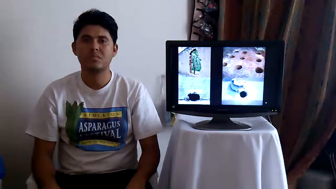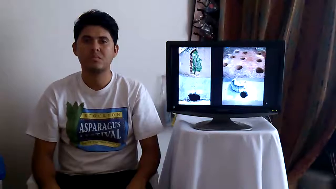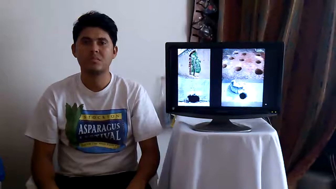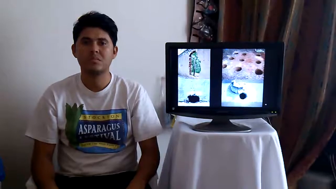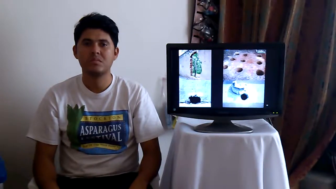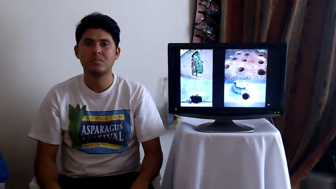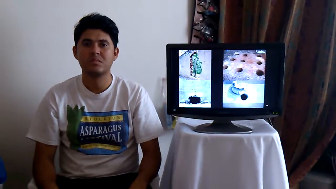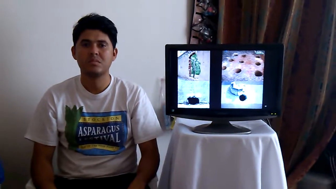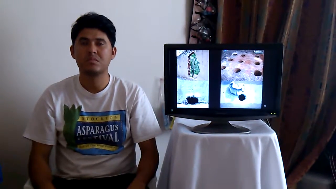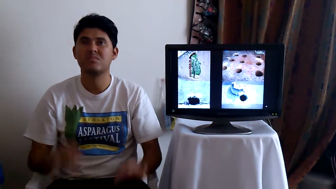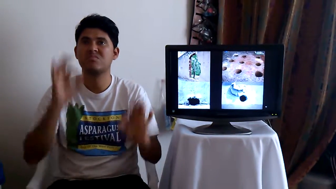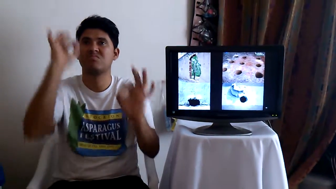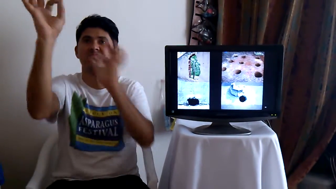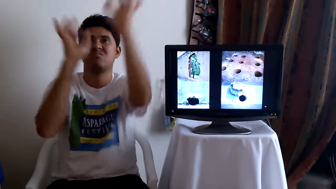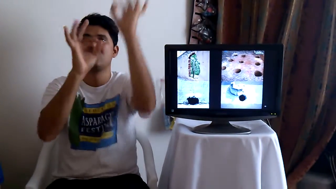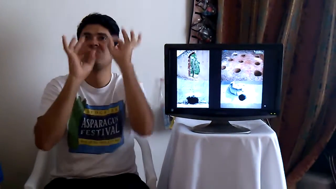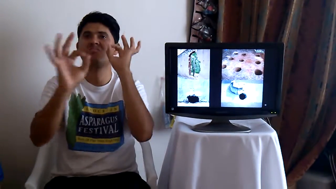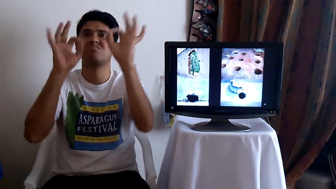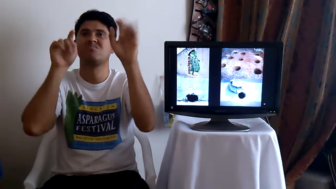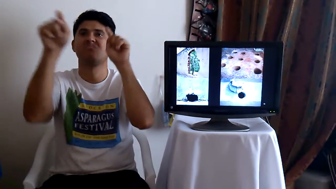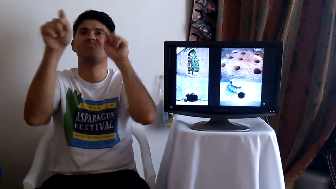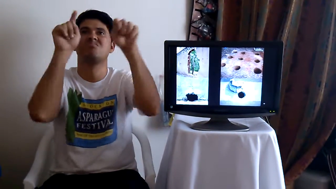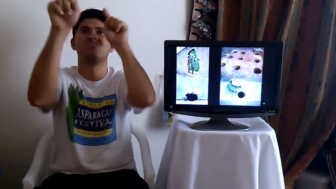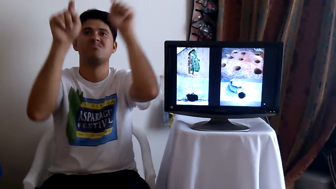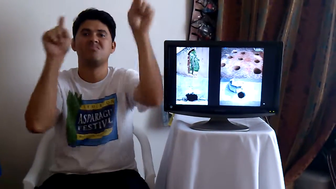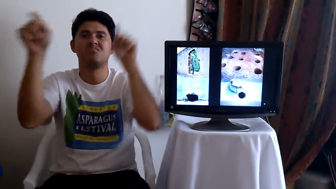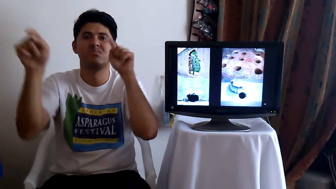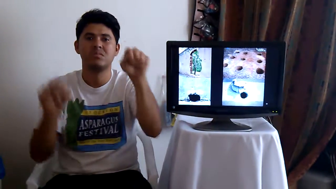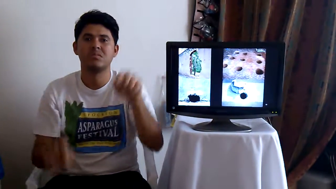hole